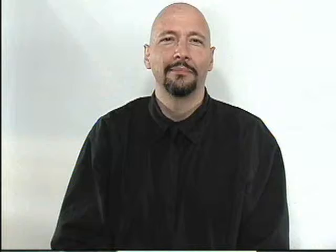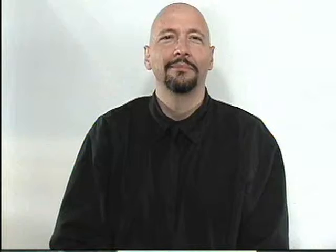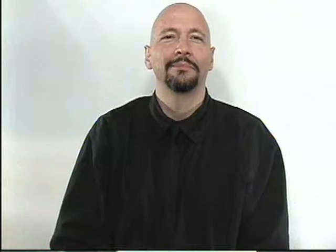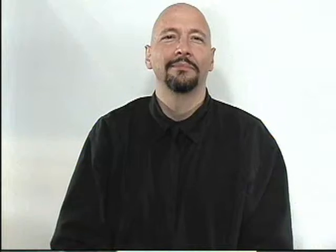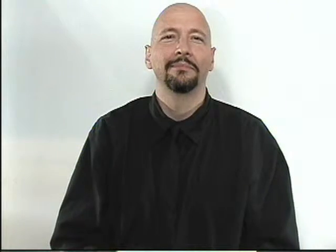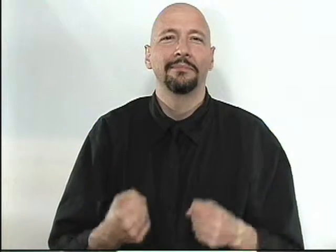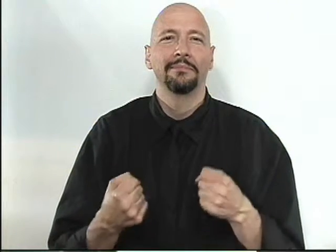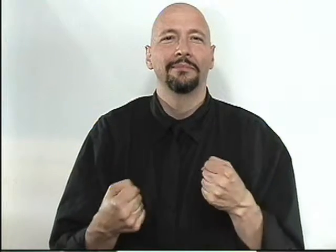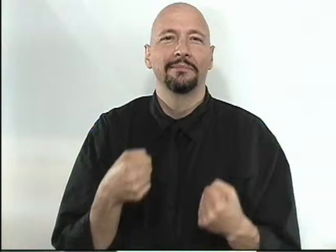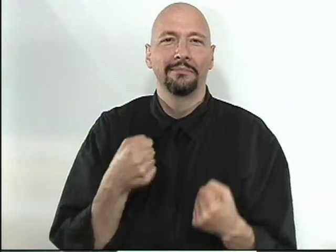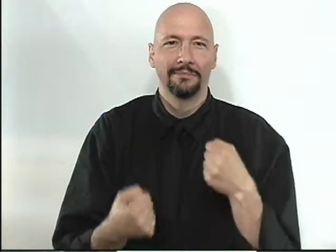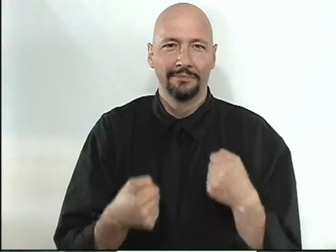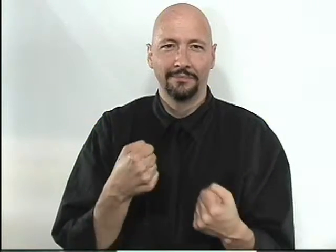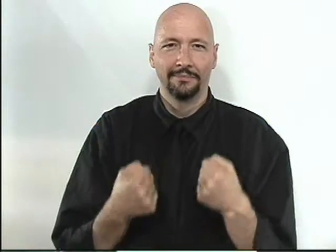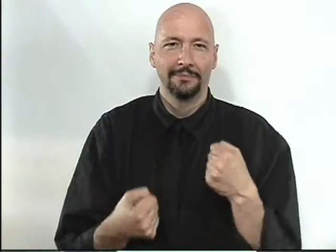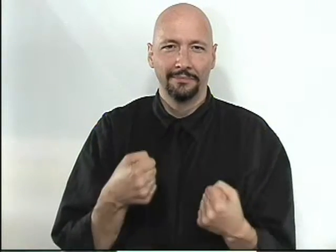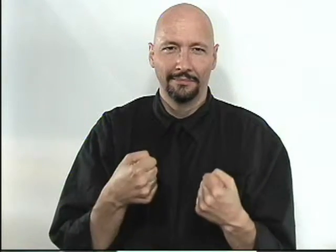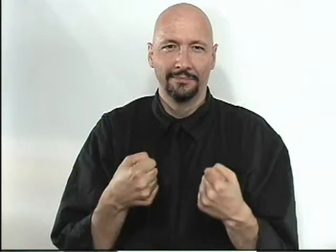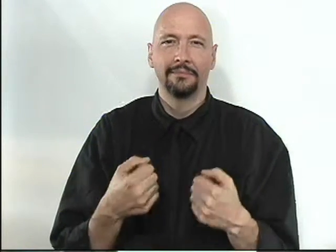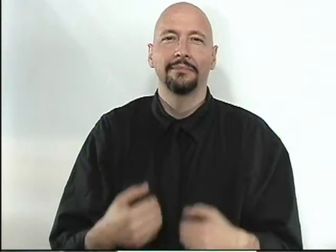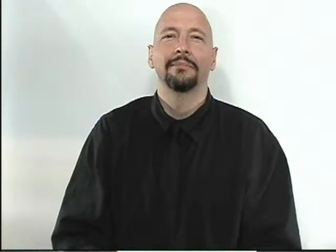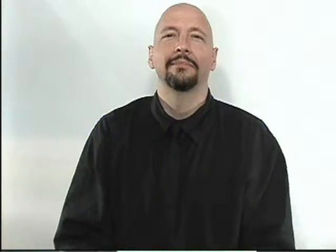CAR